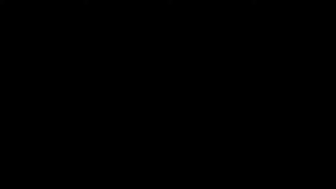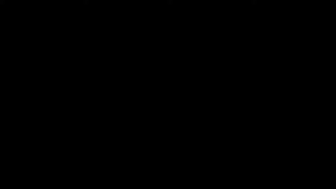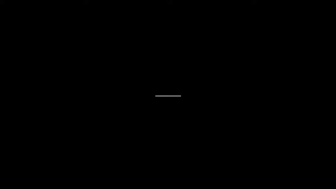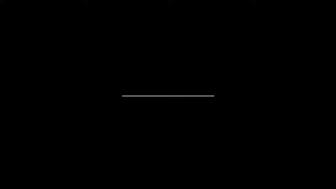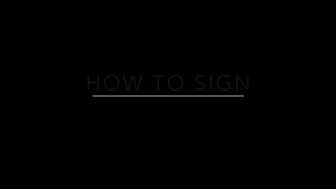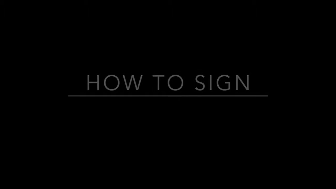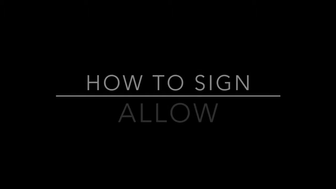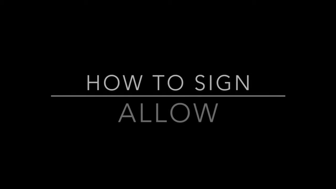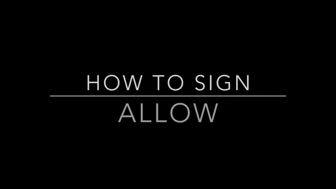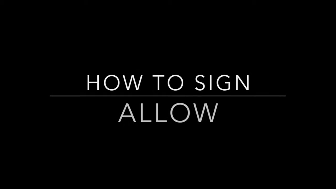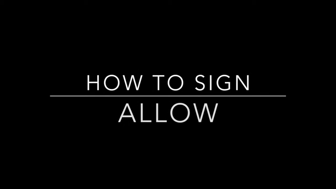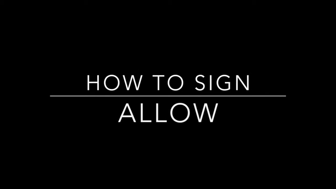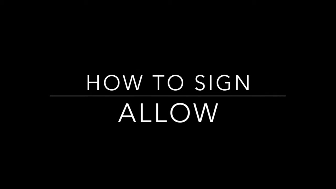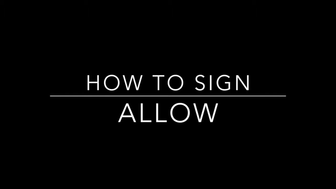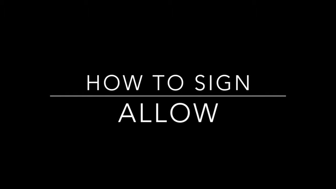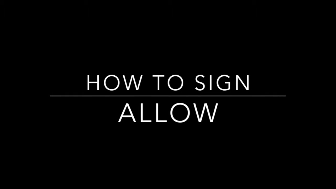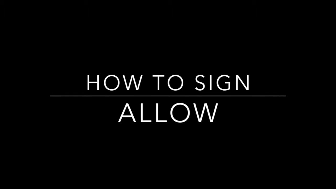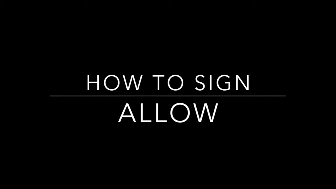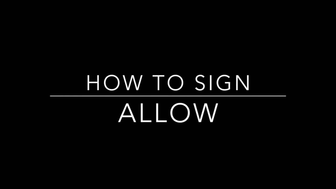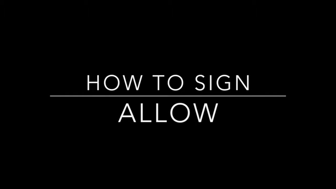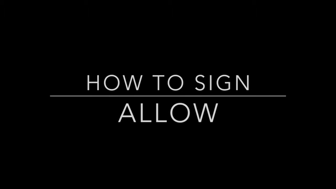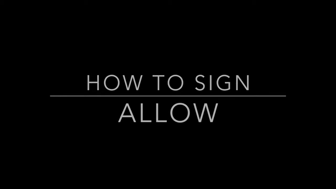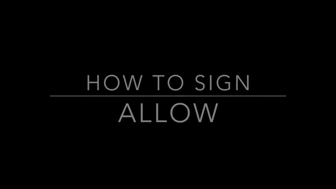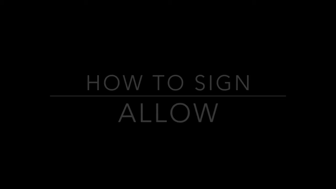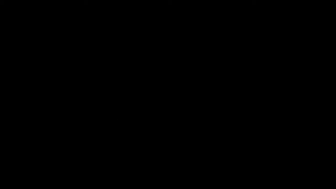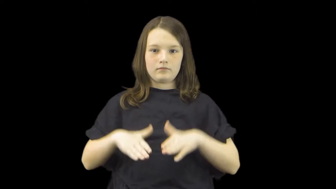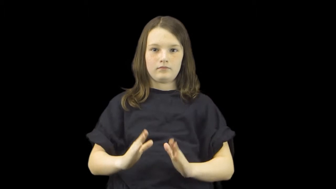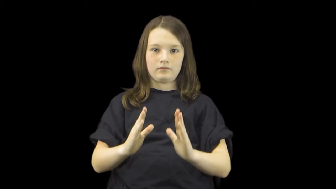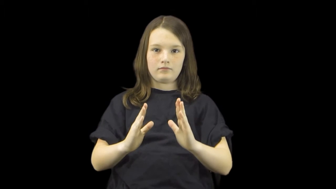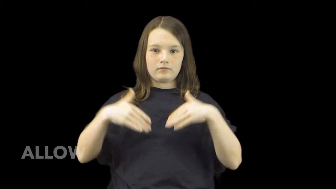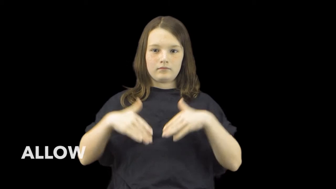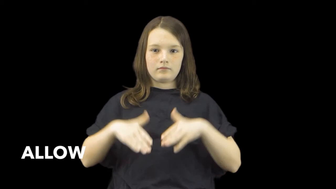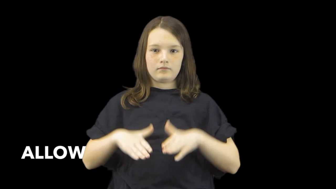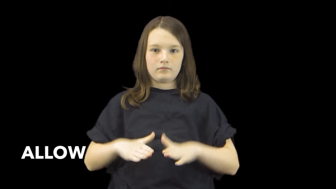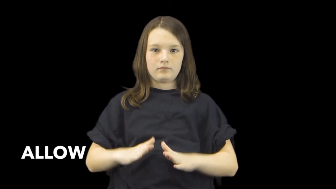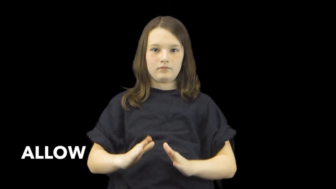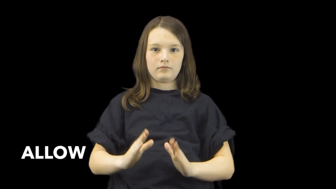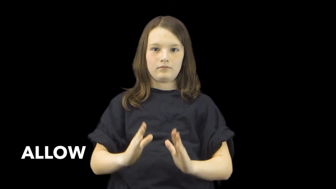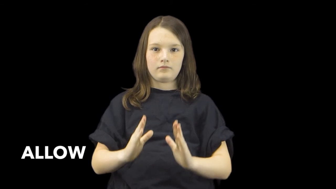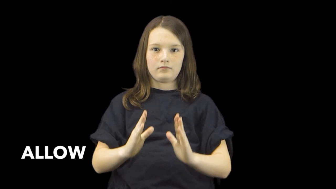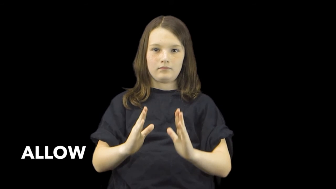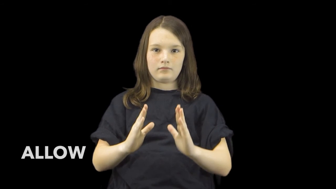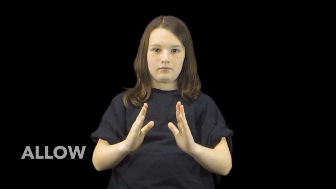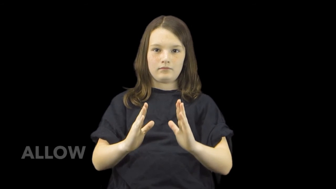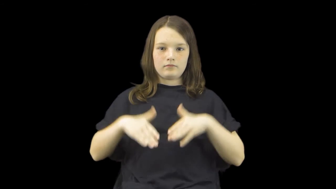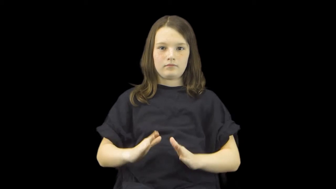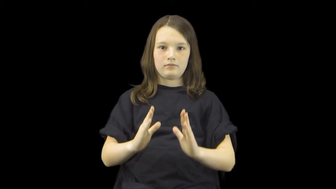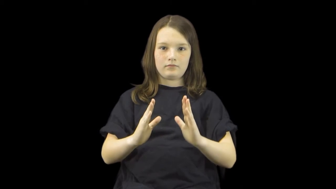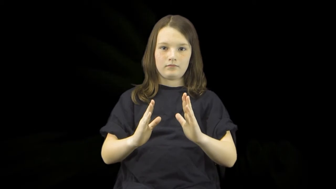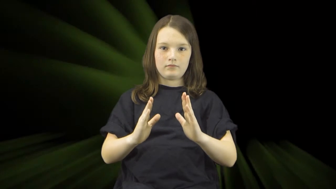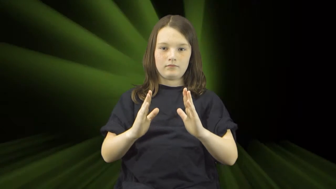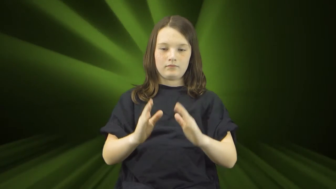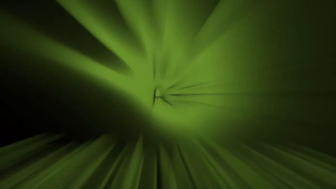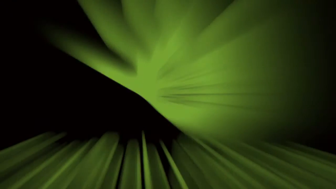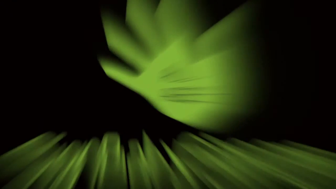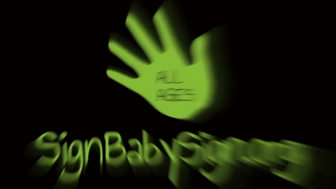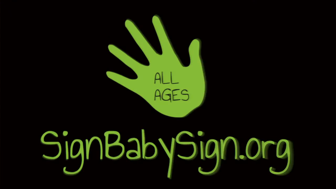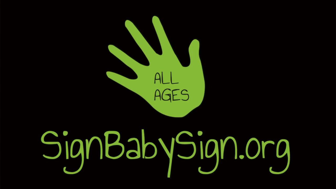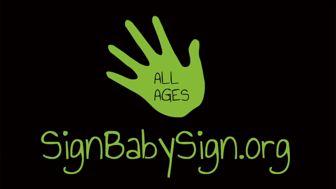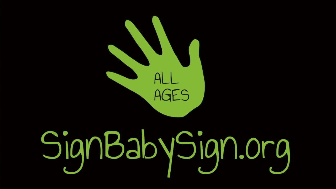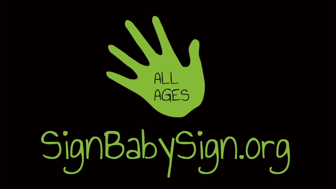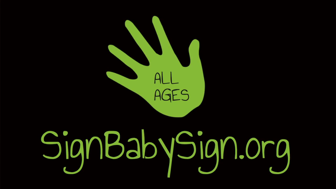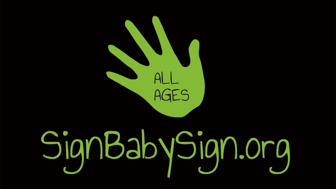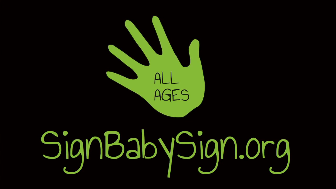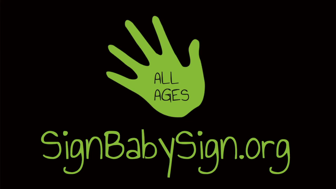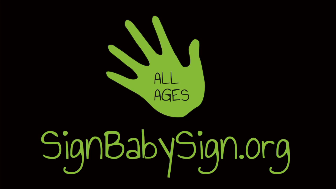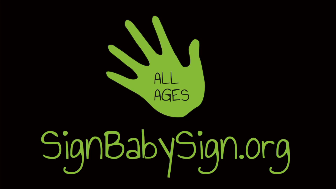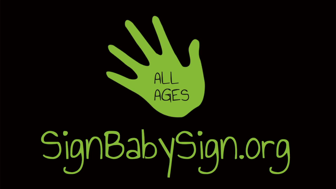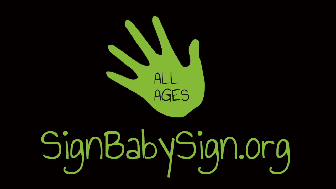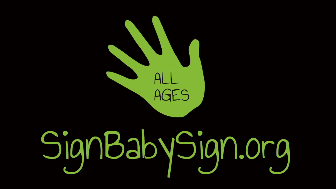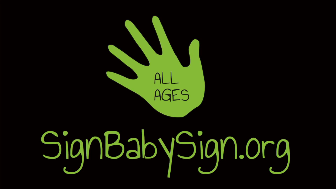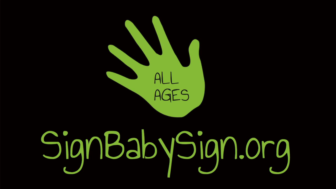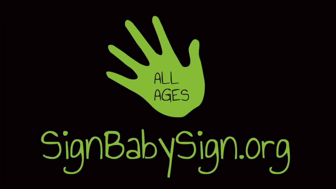Allow